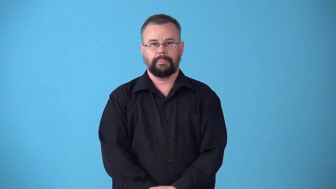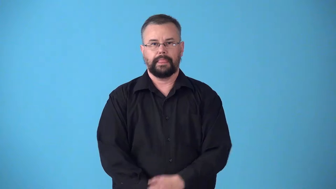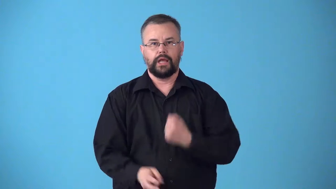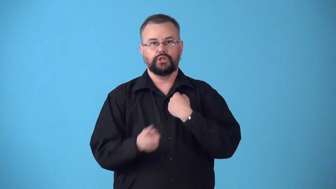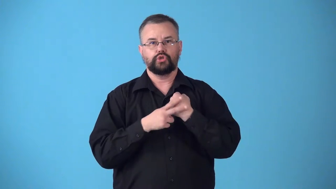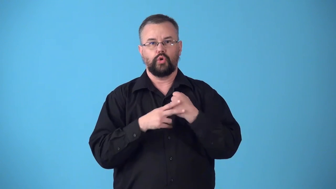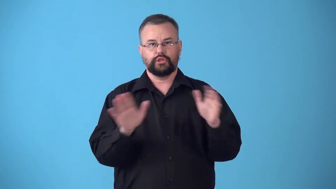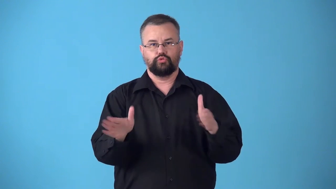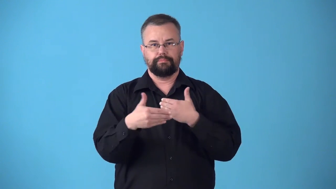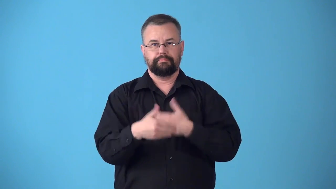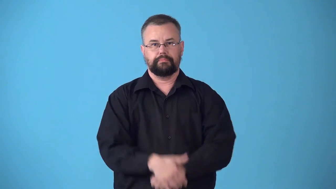storeroom,store